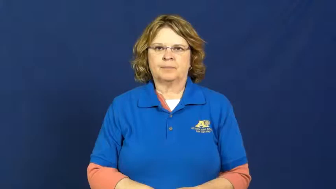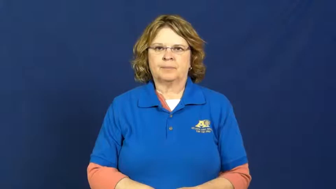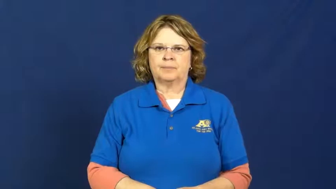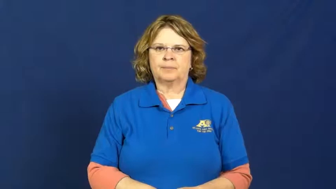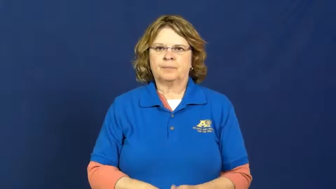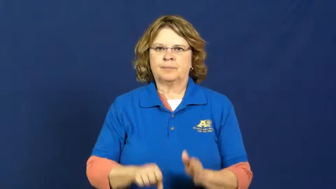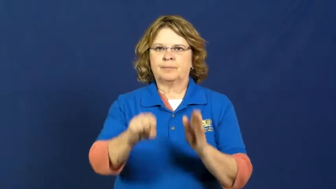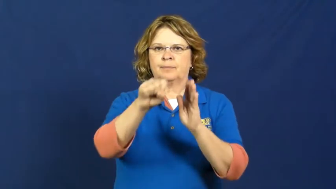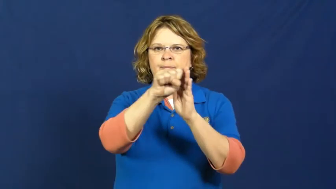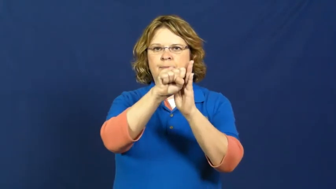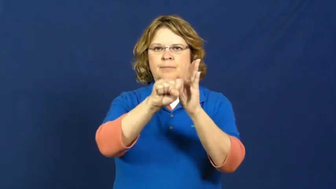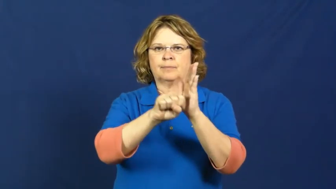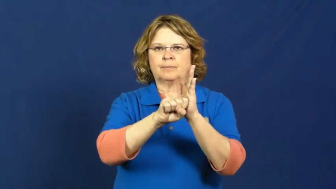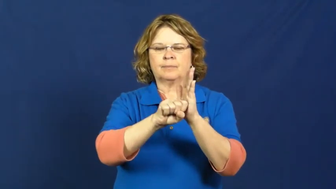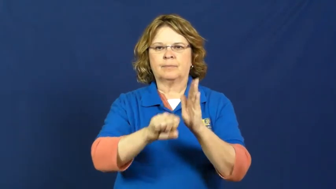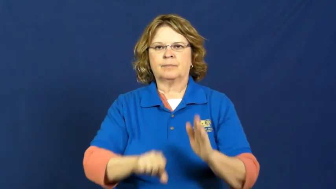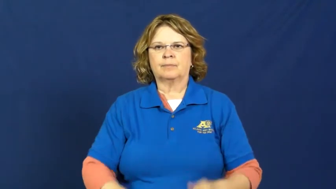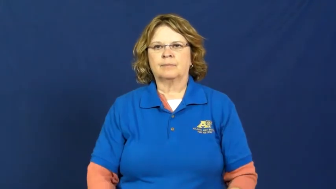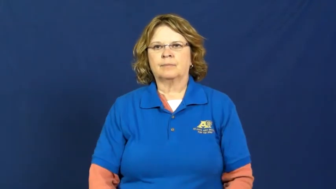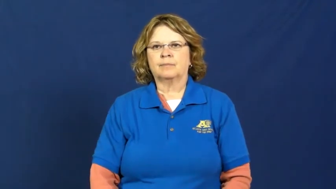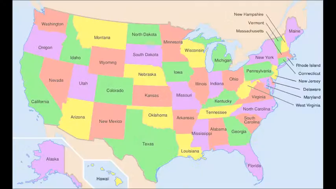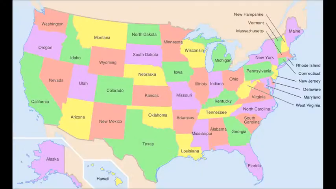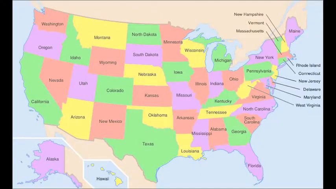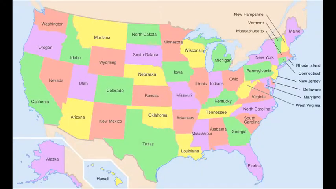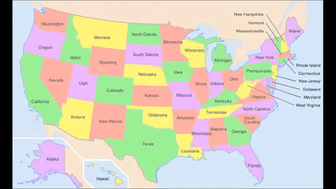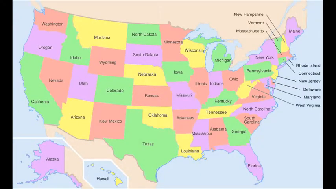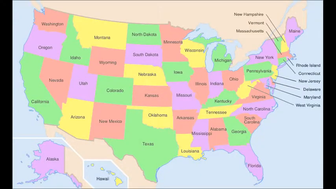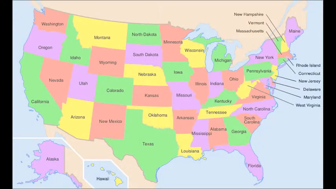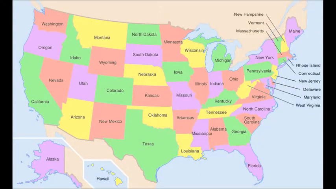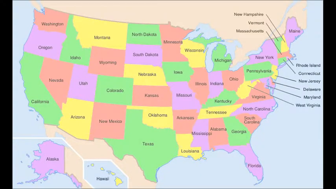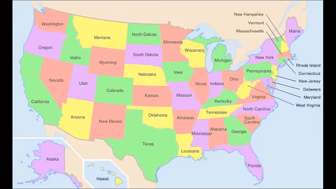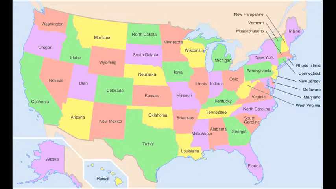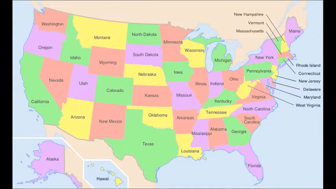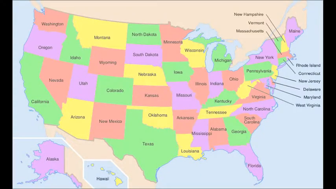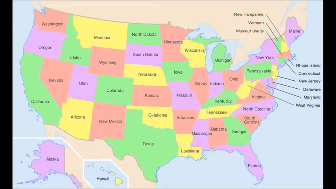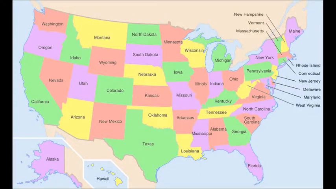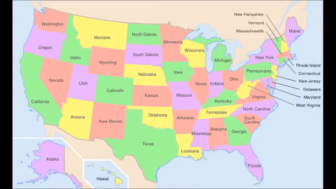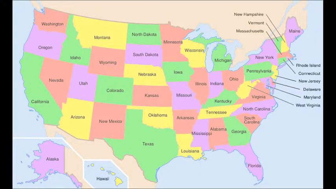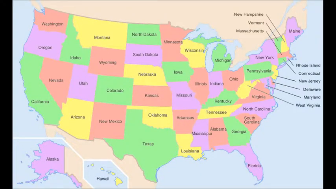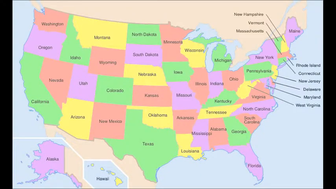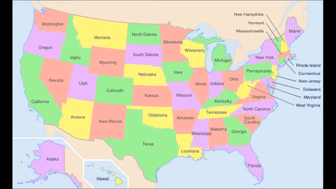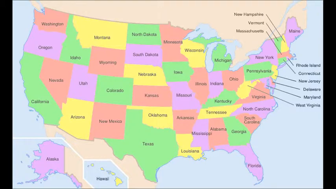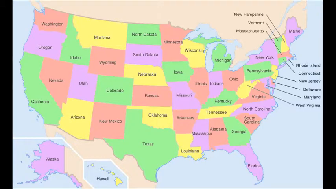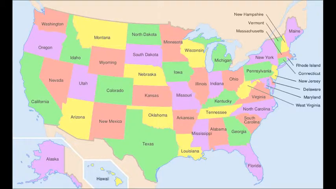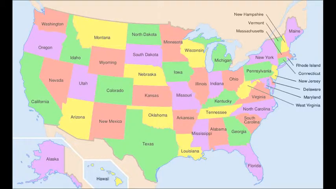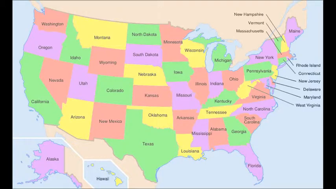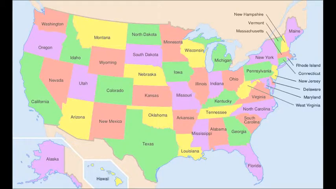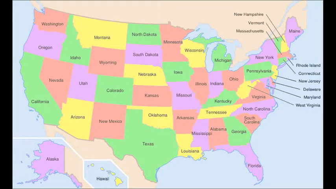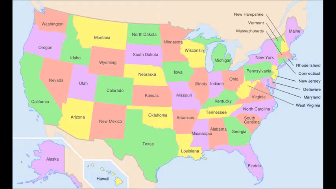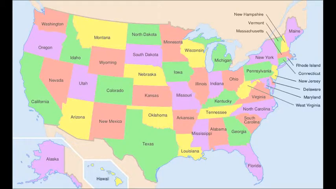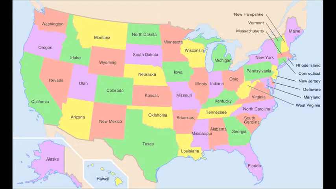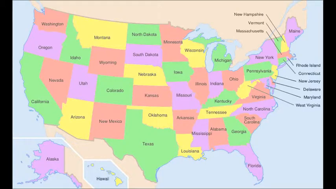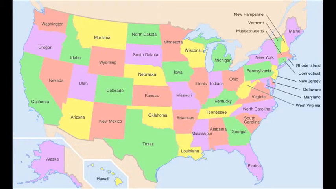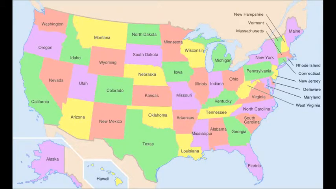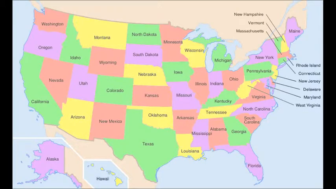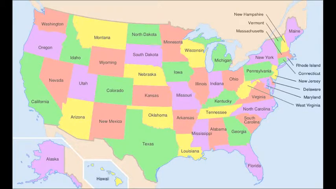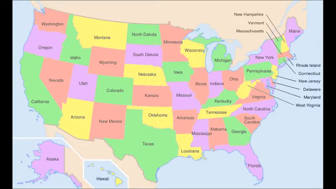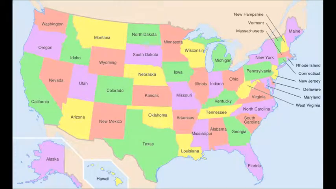state-area